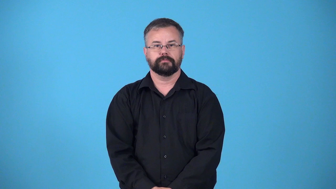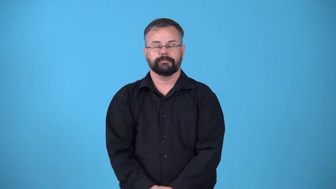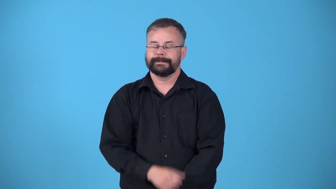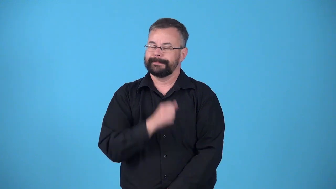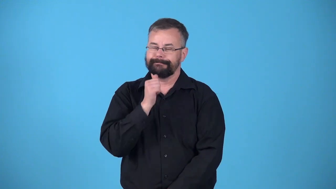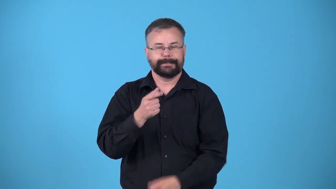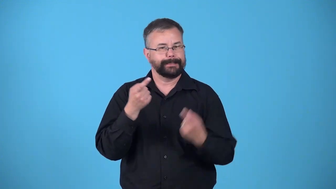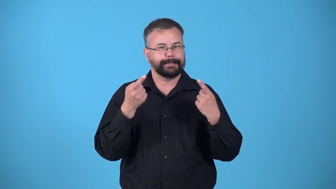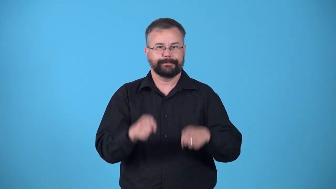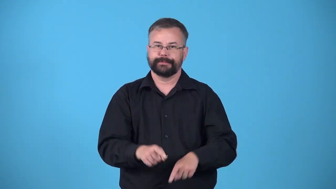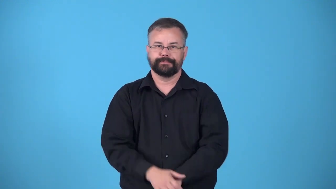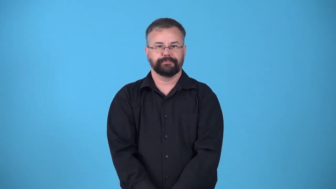fall through